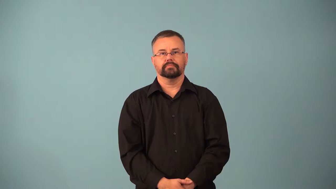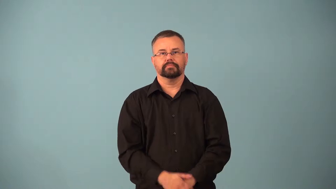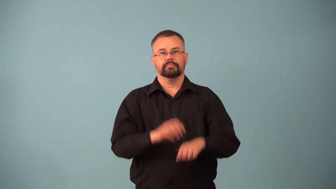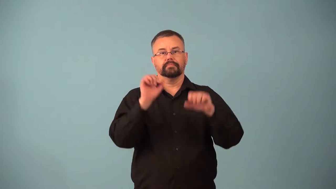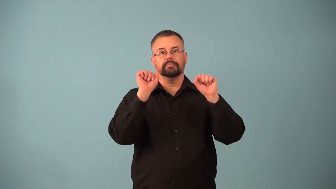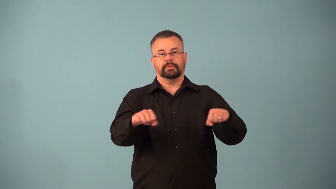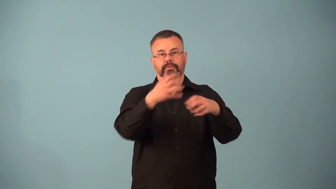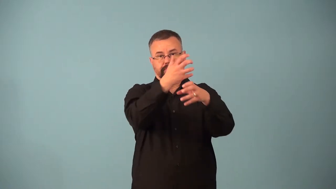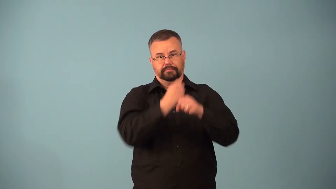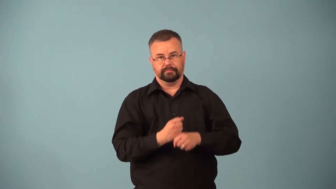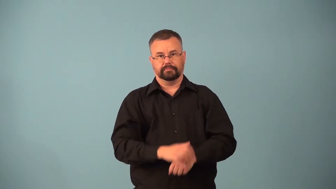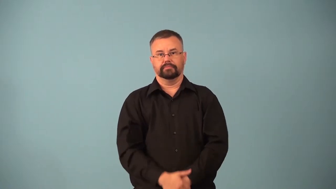attainable